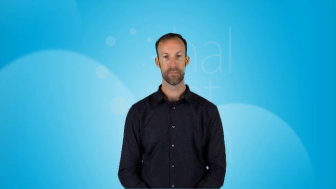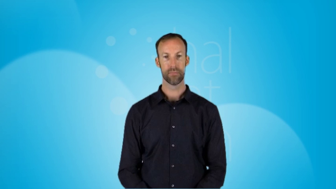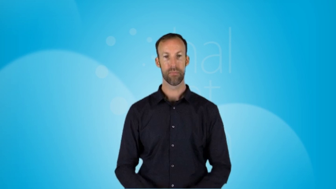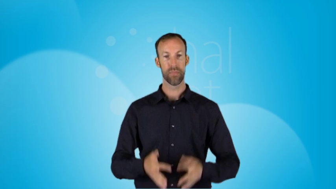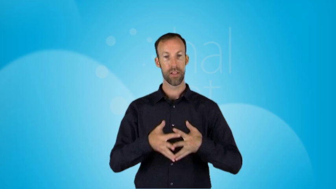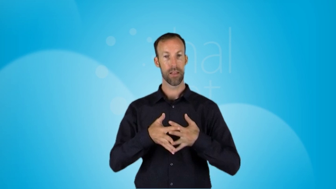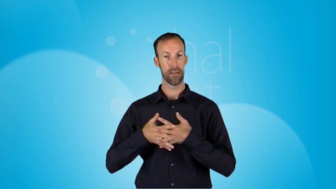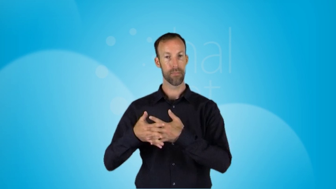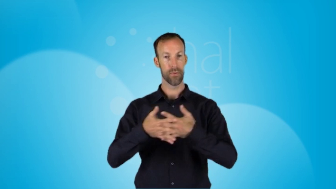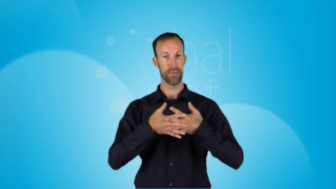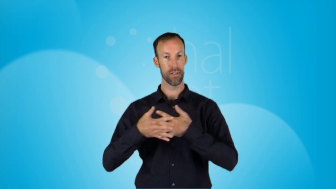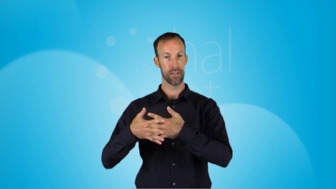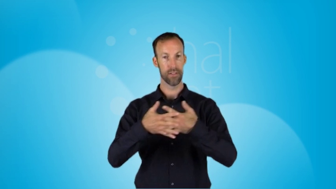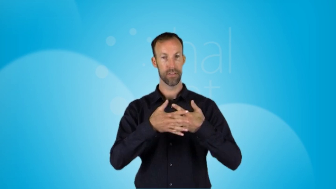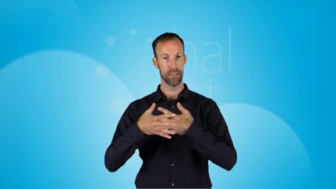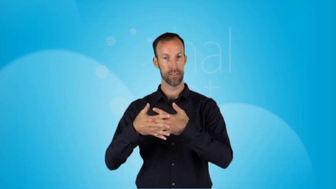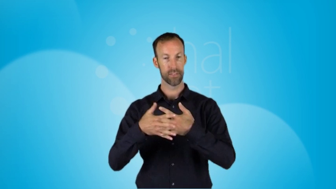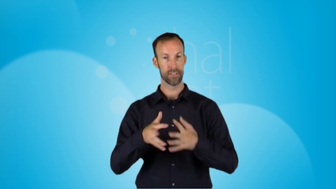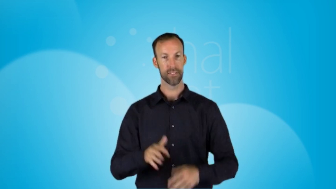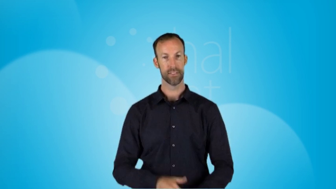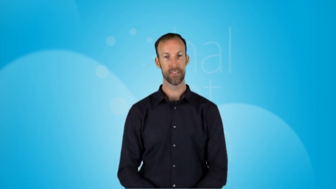america